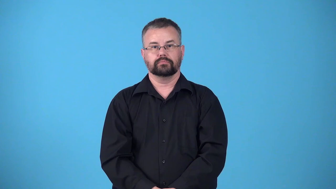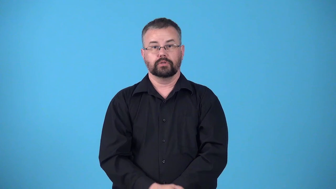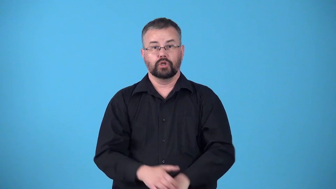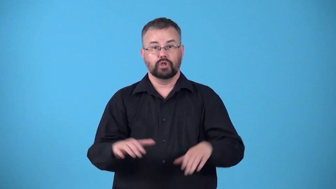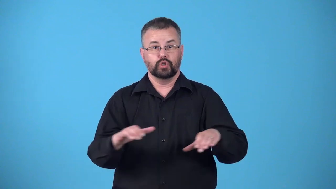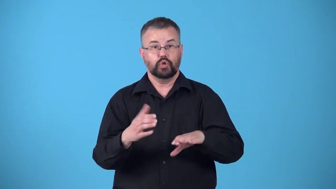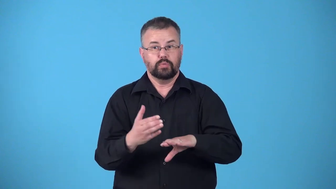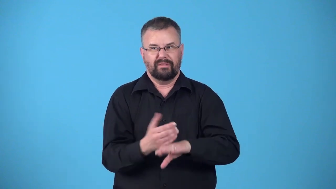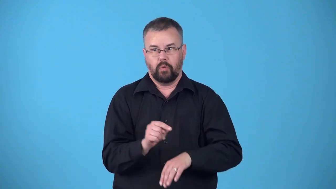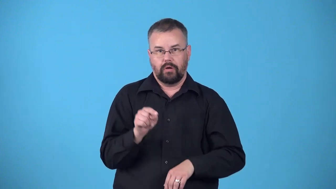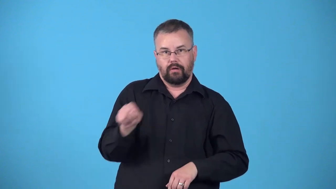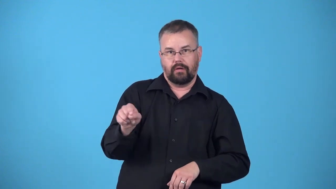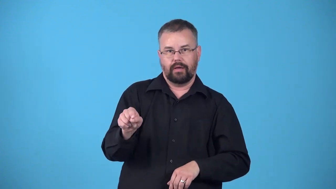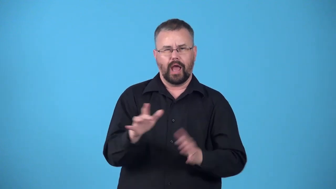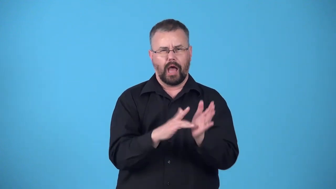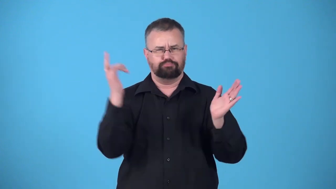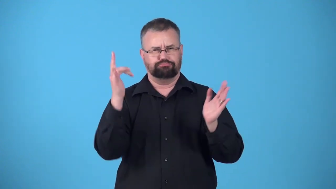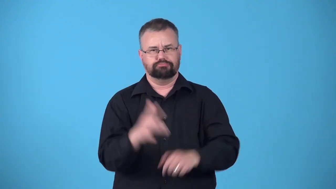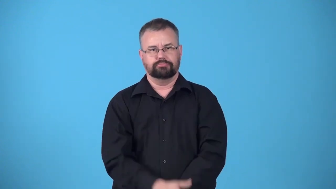beat to the punch